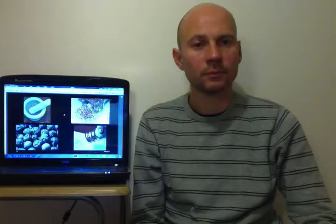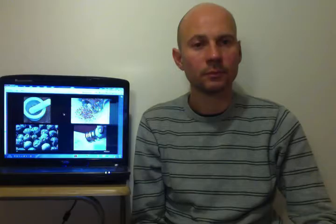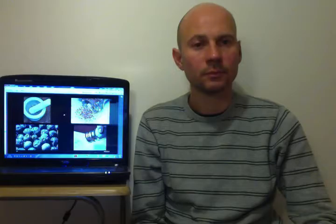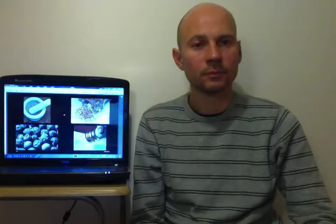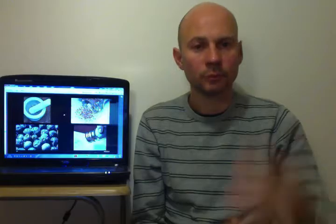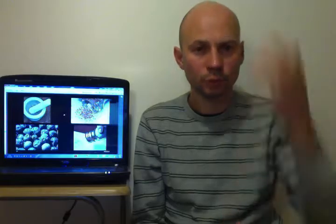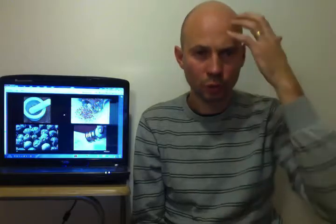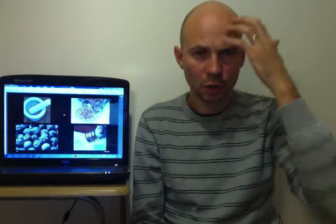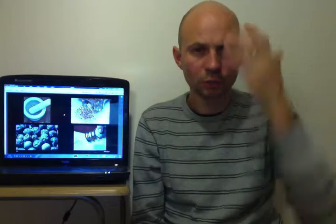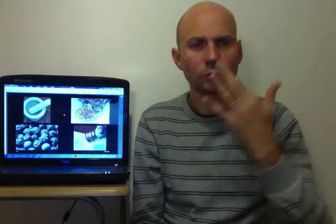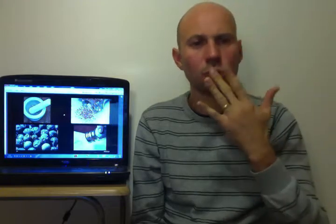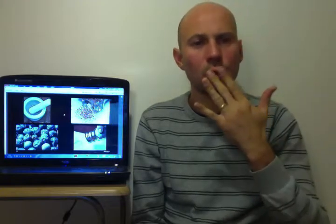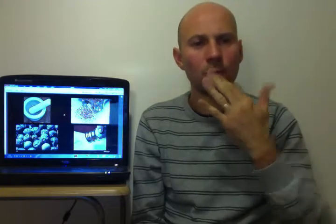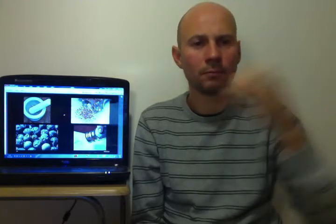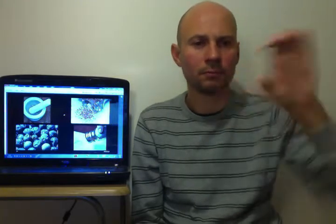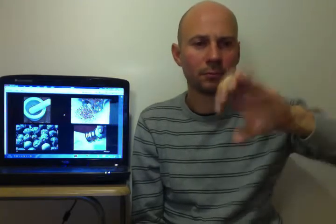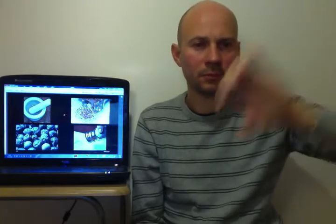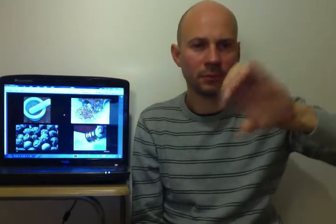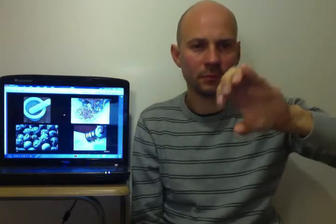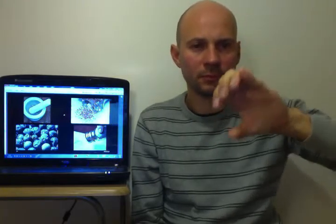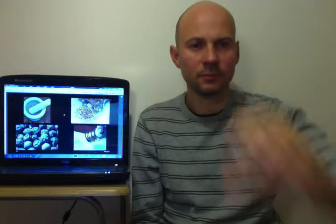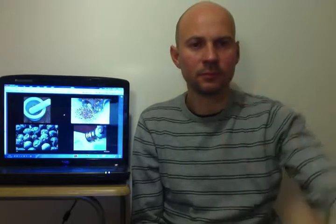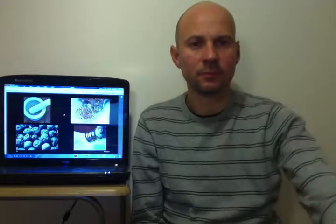blackpepper